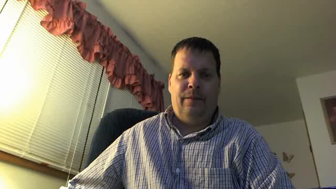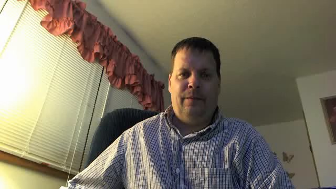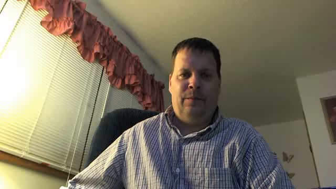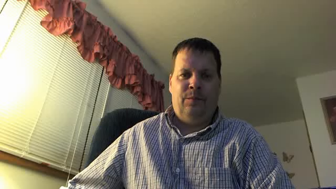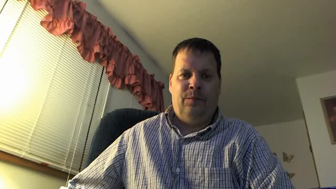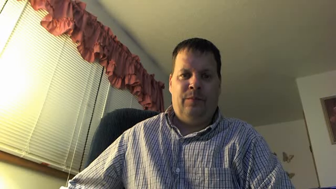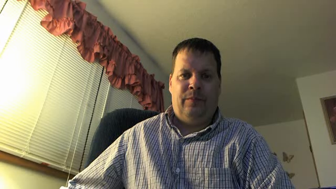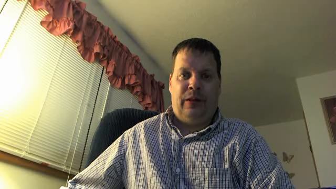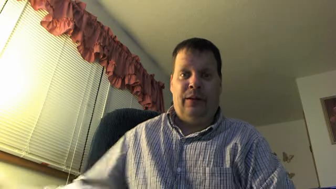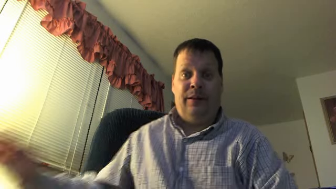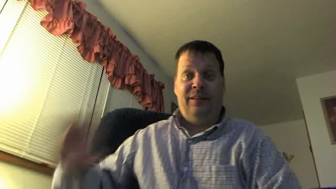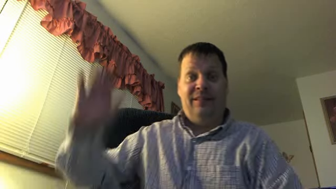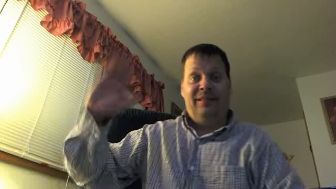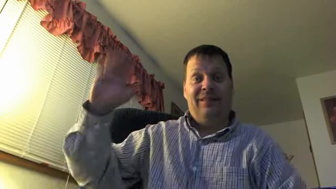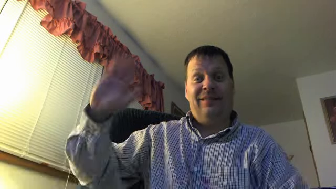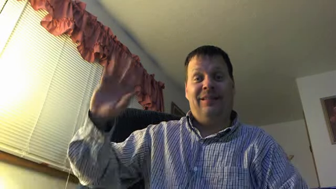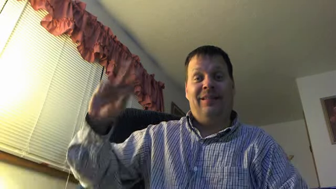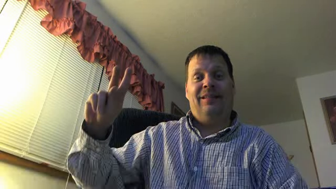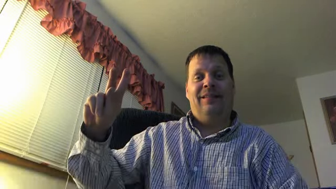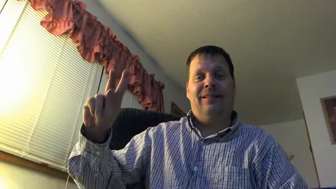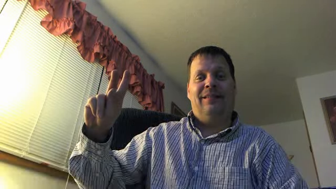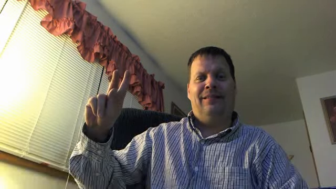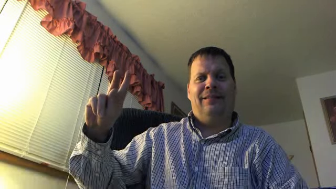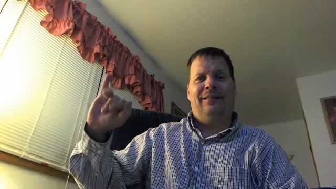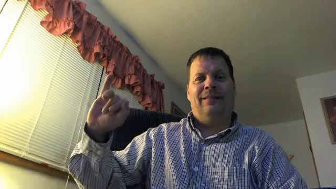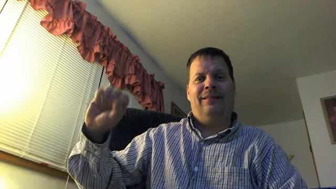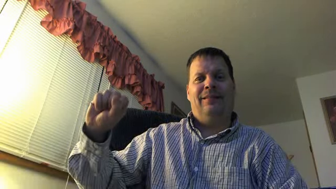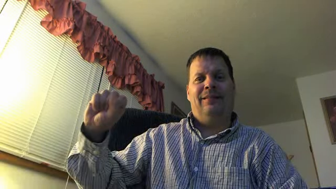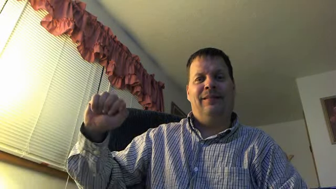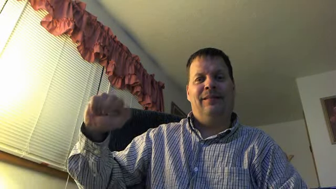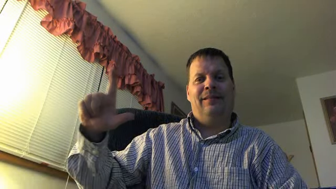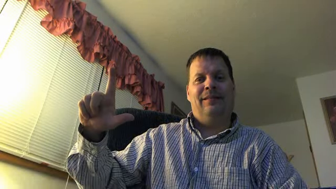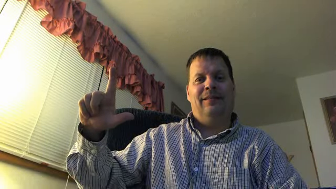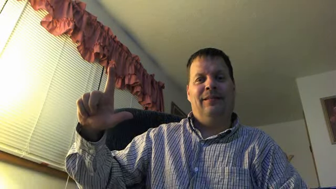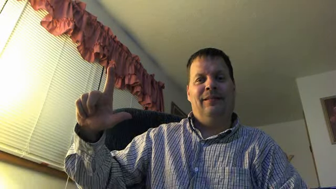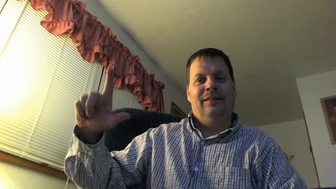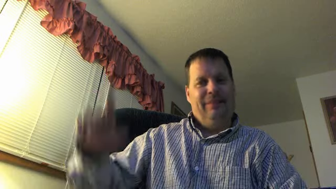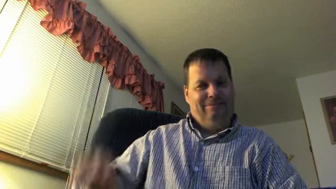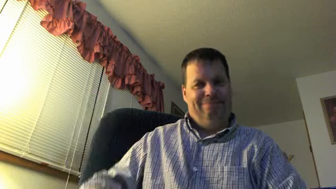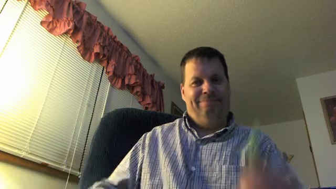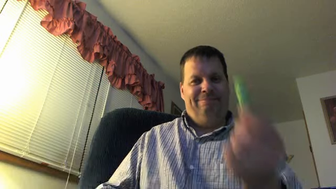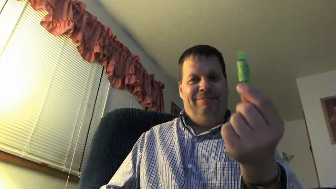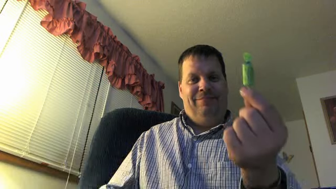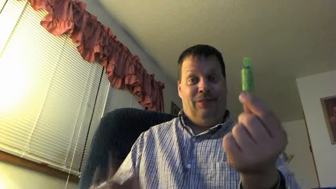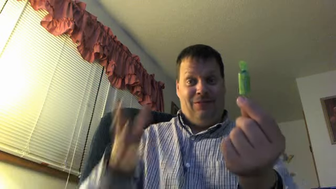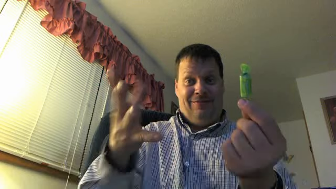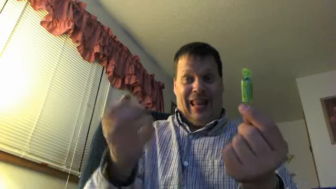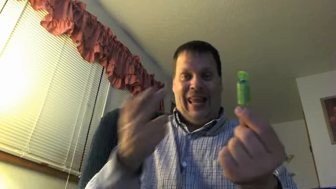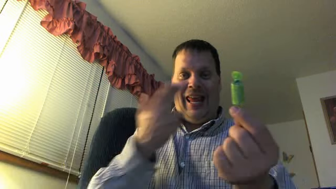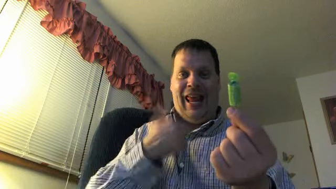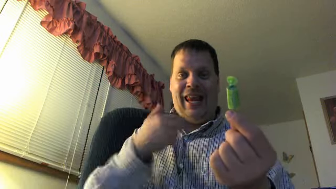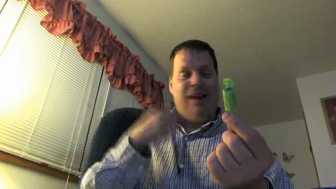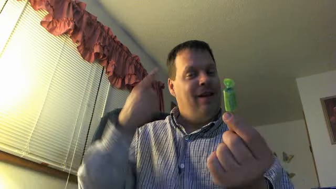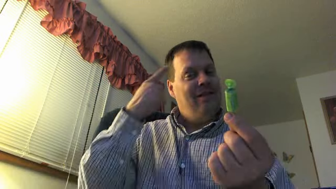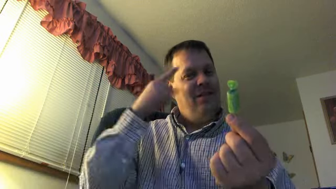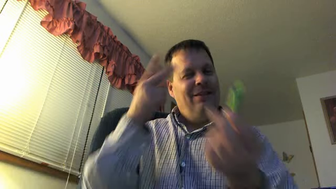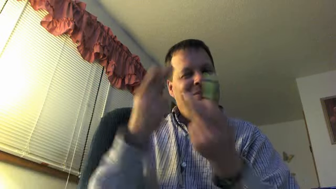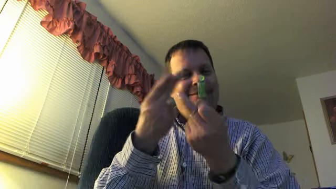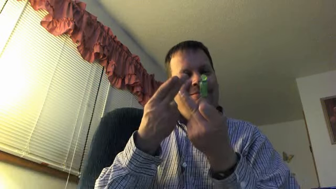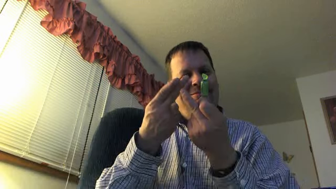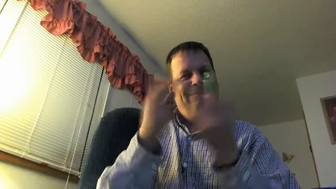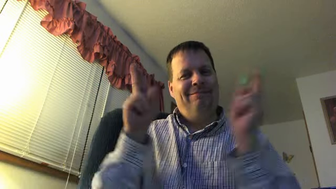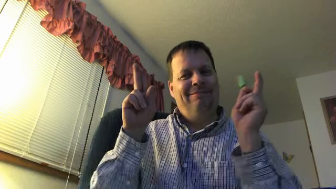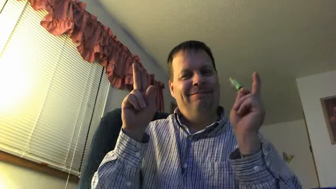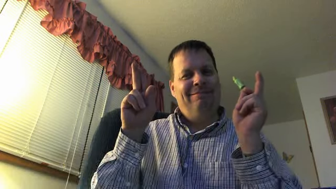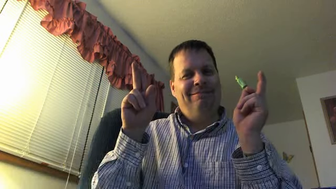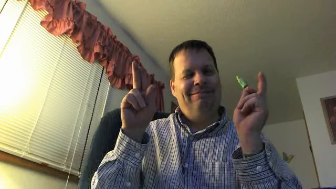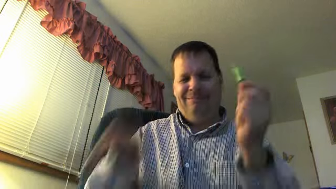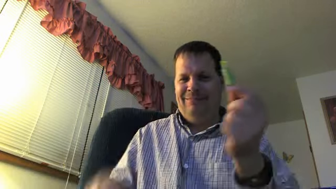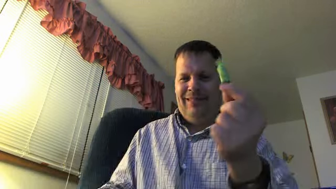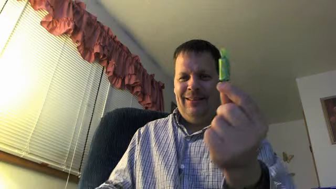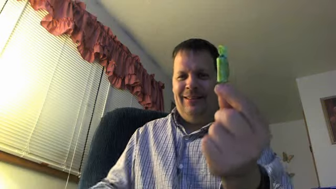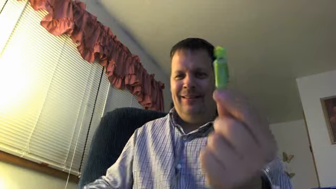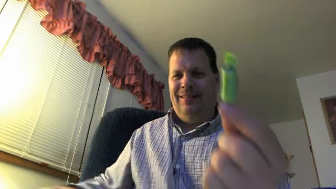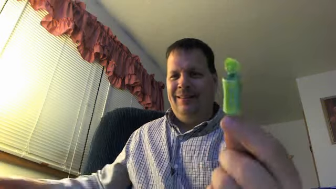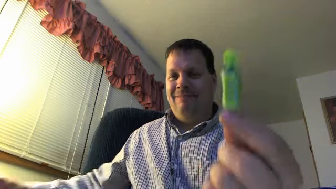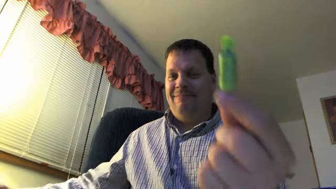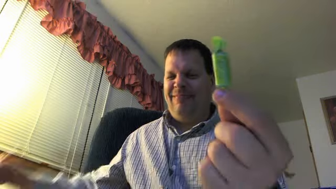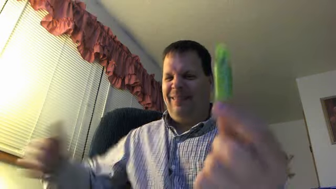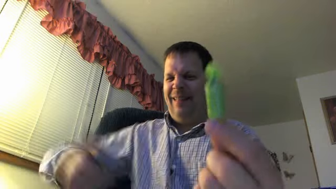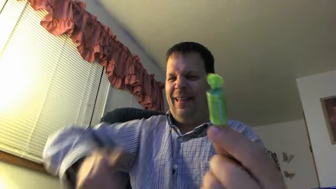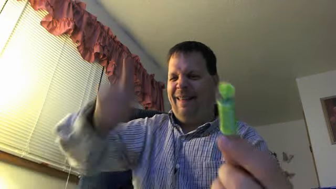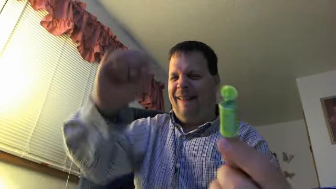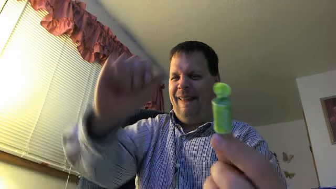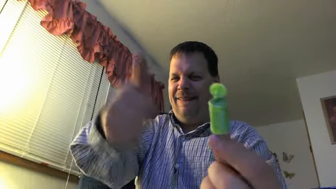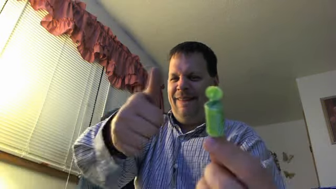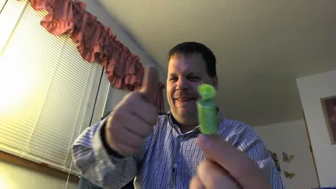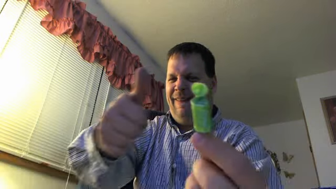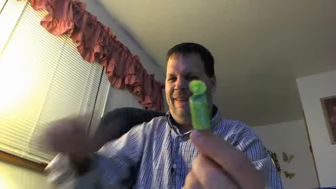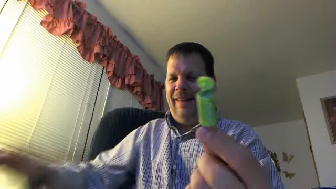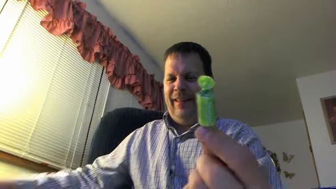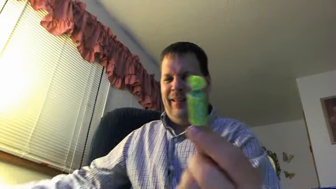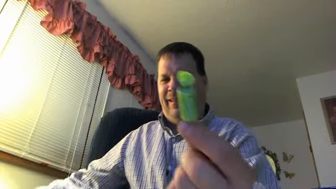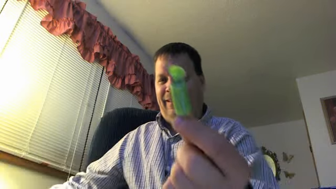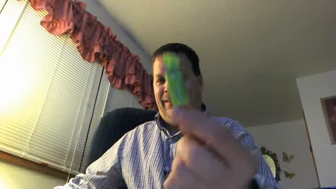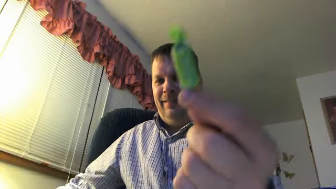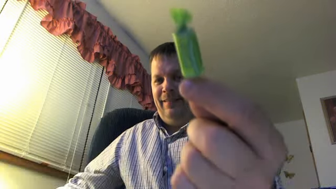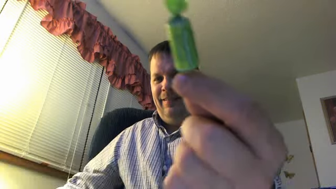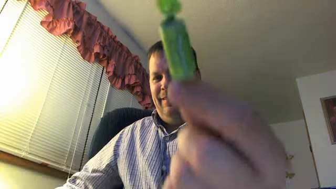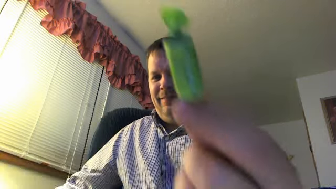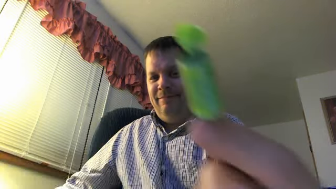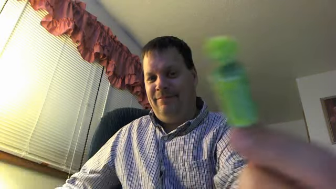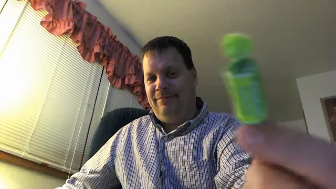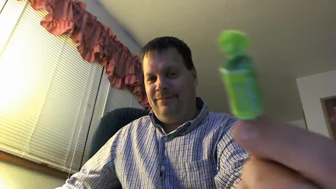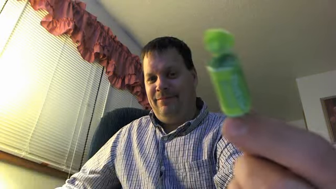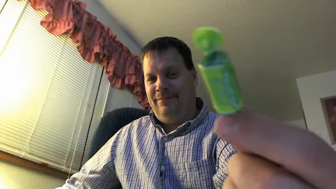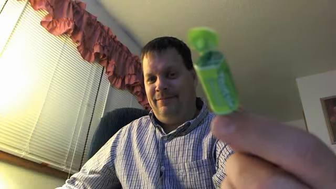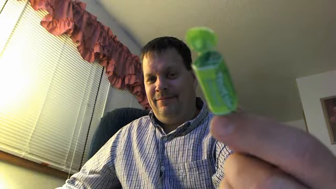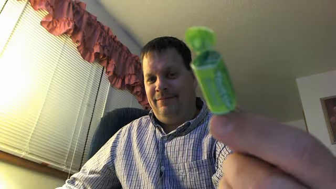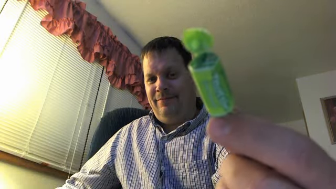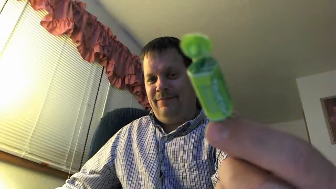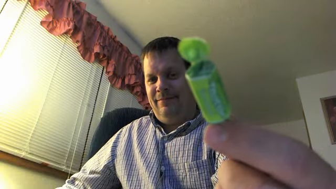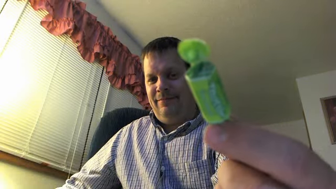KISS